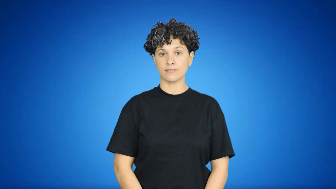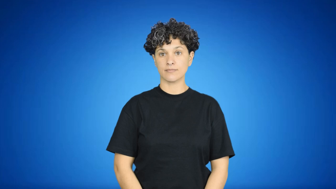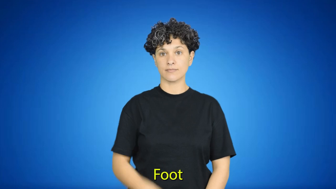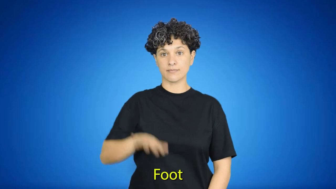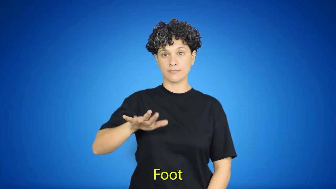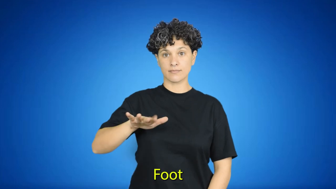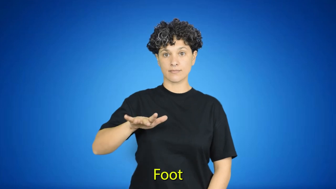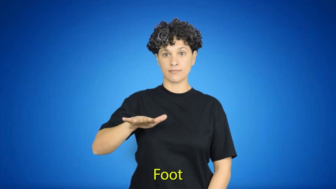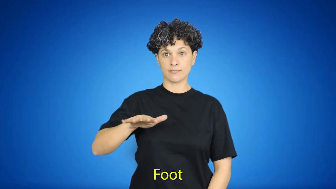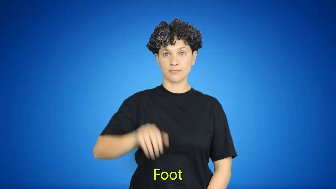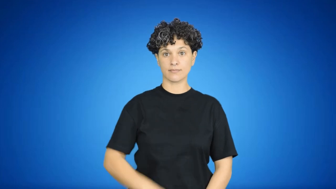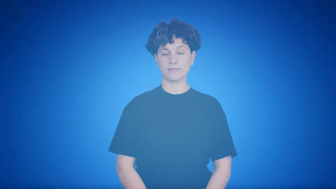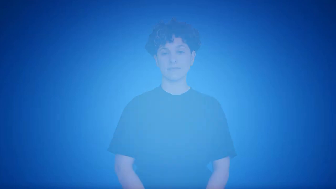Foot